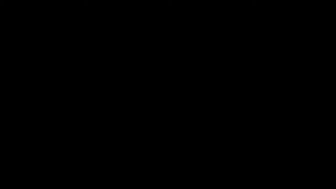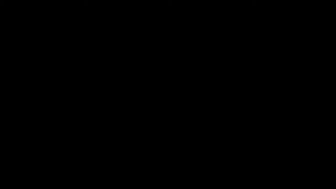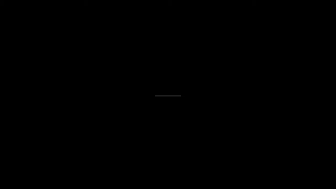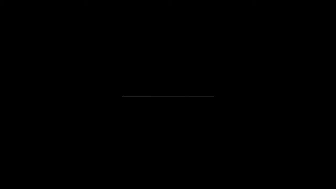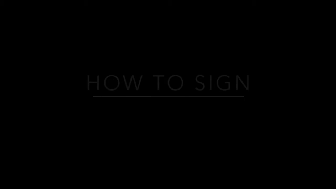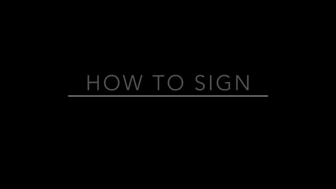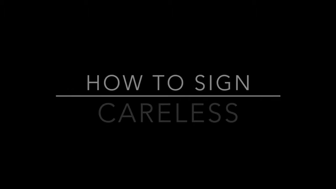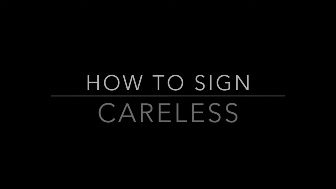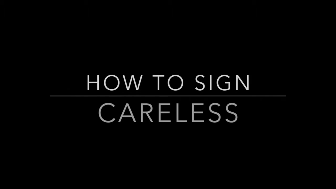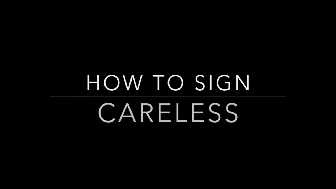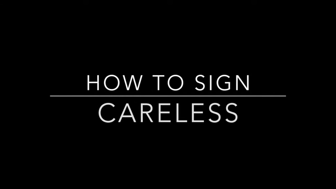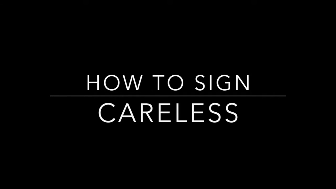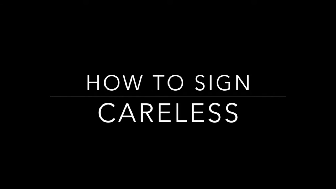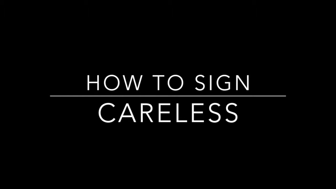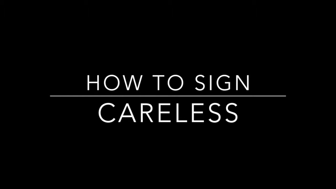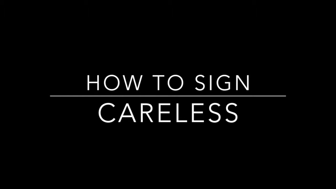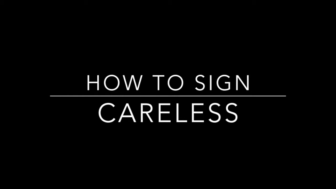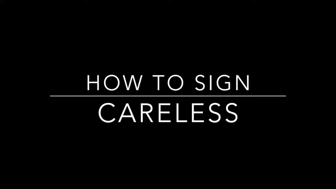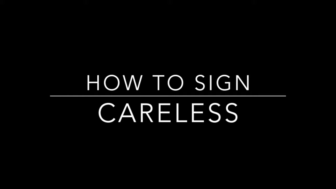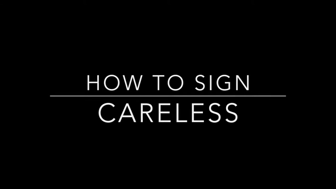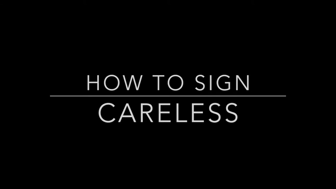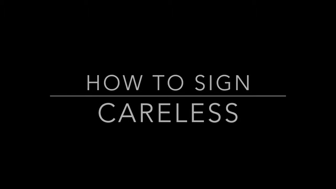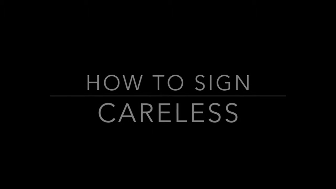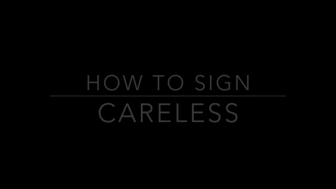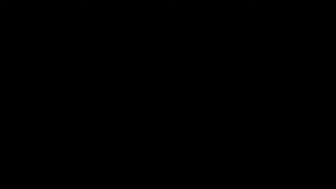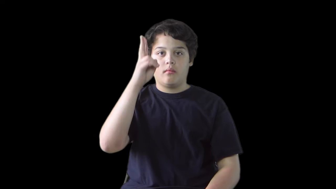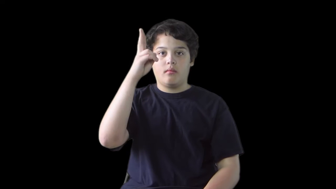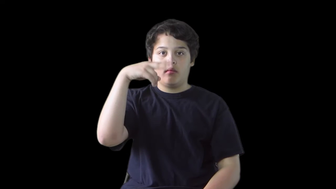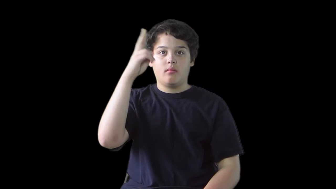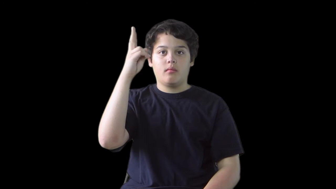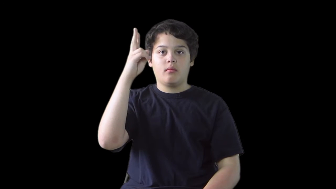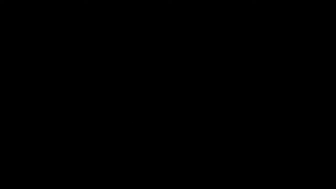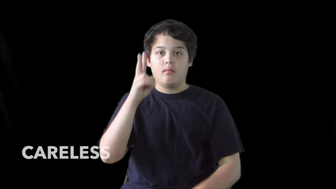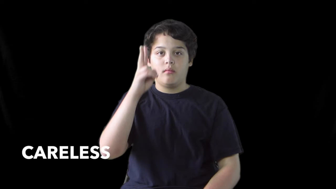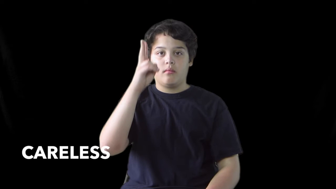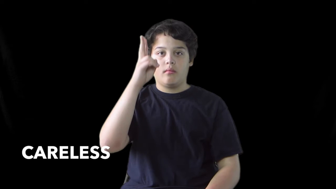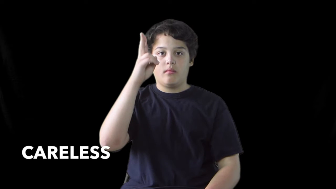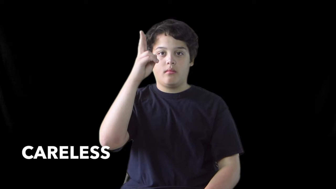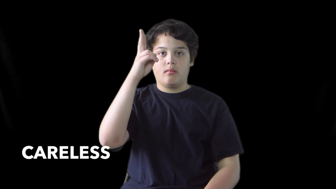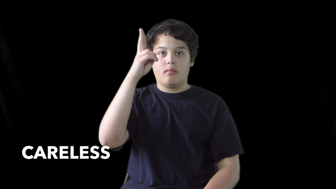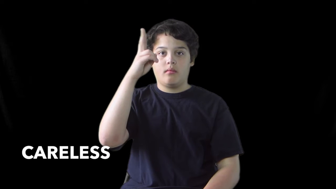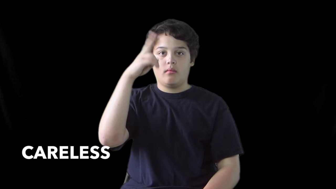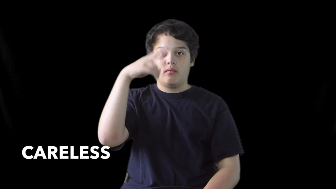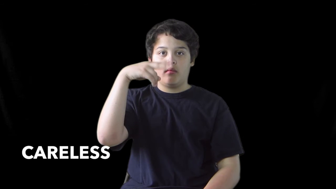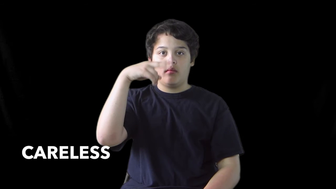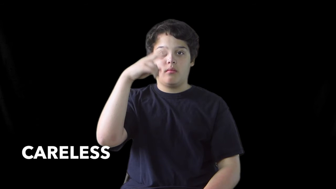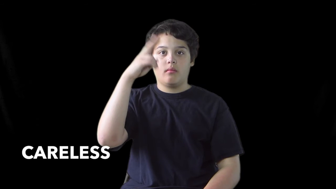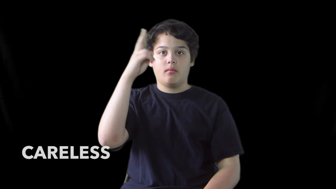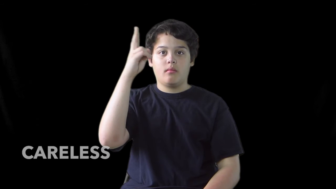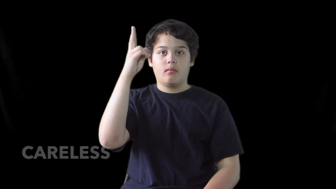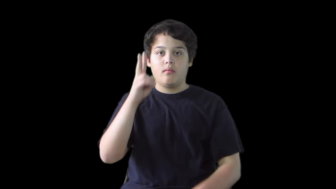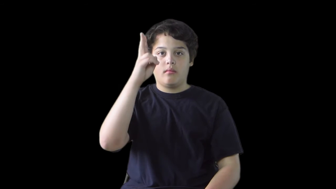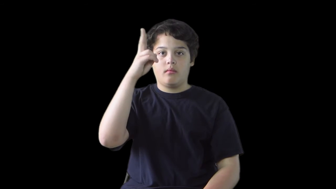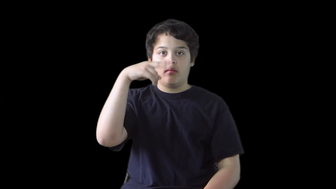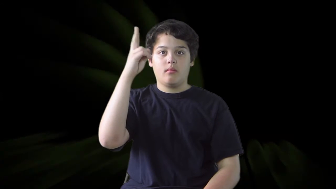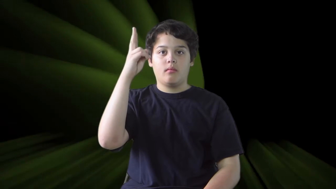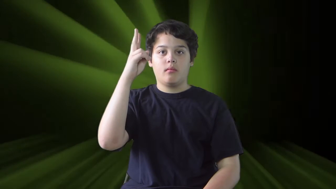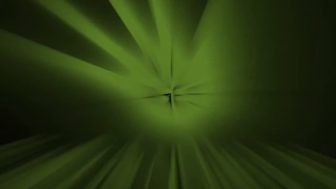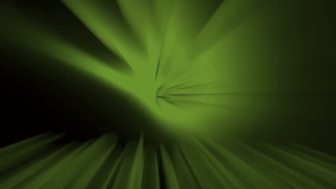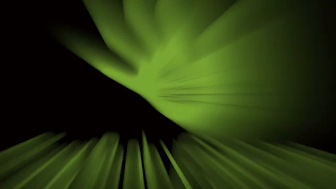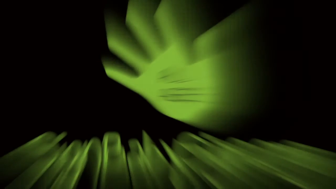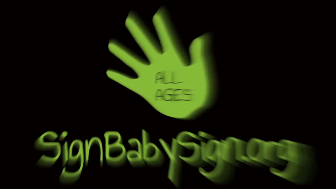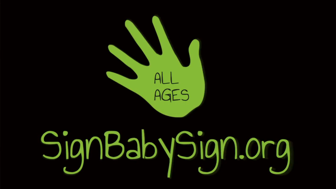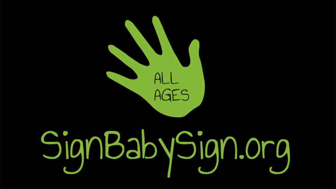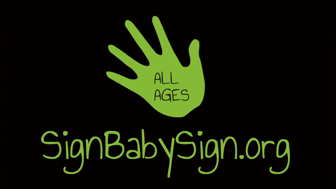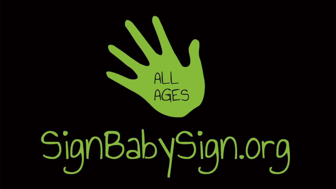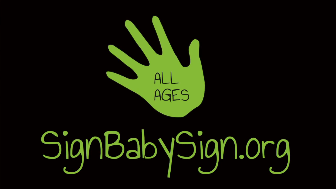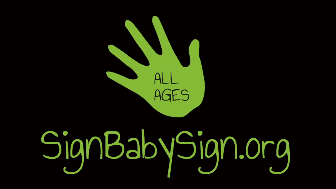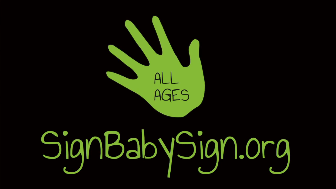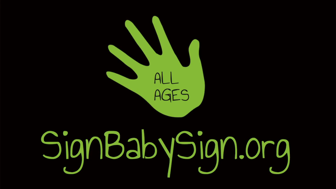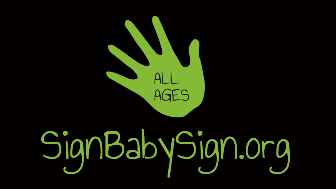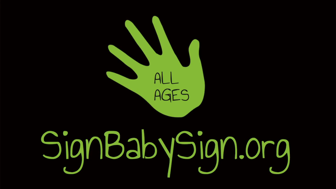Careless